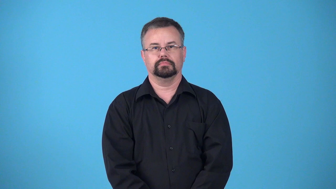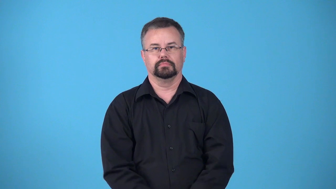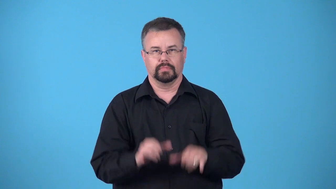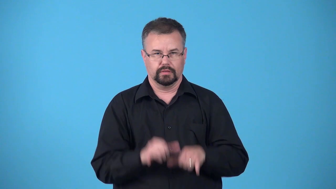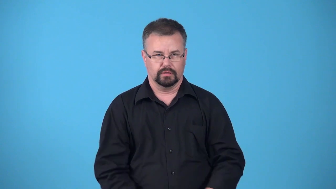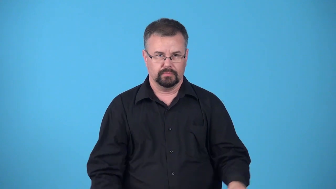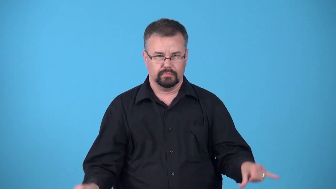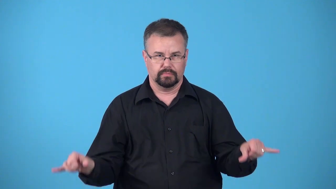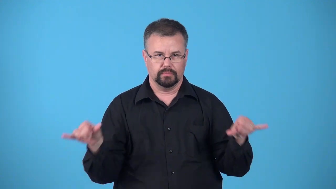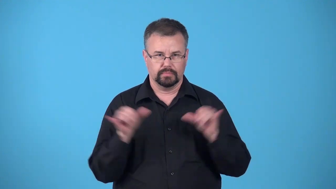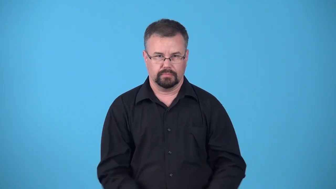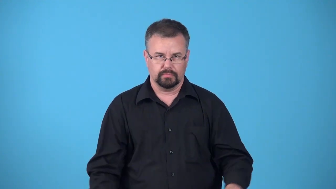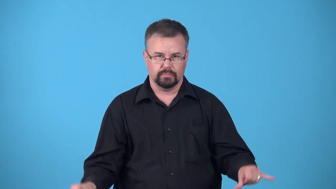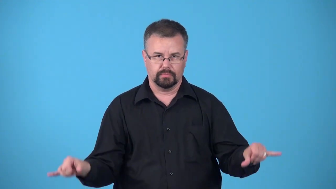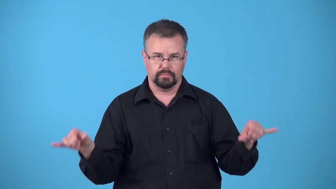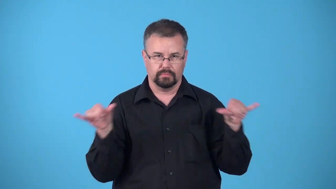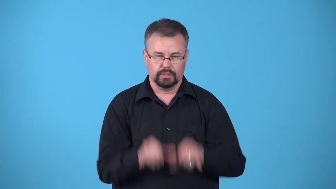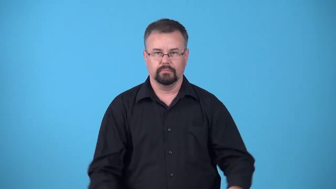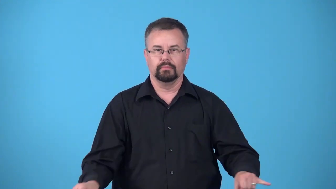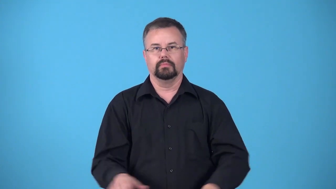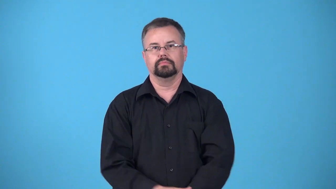same old song and dance